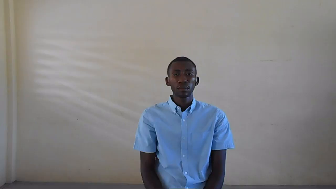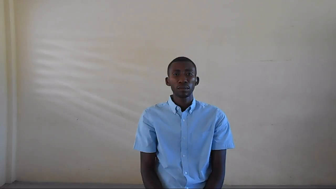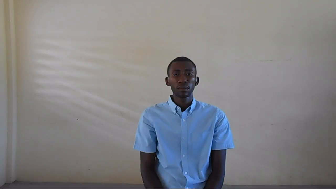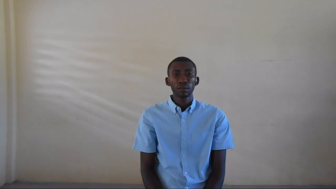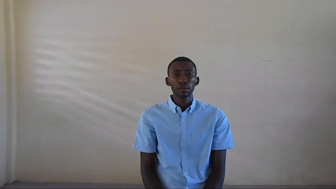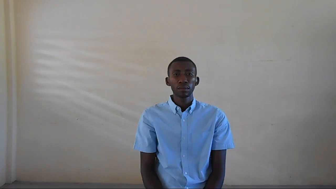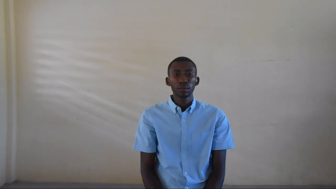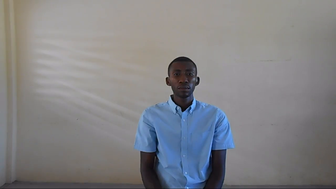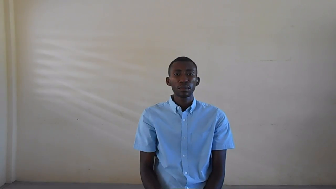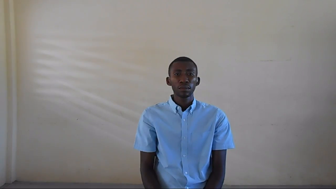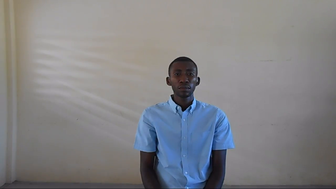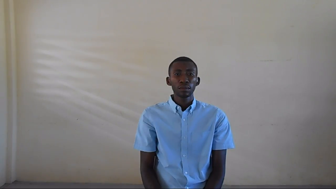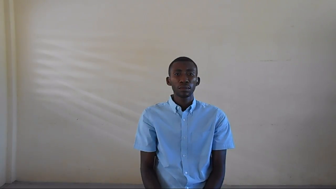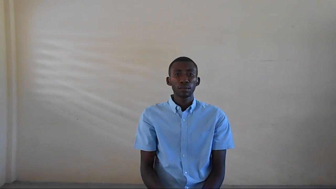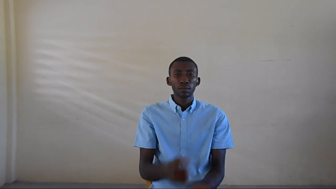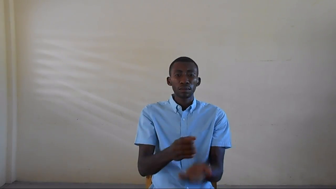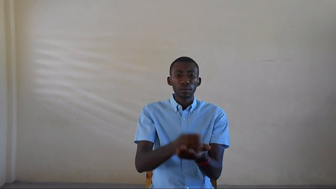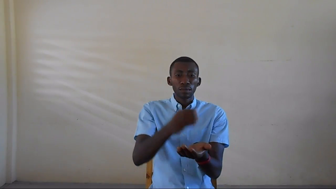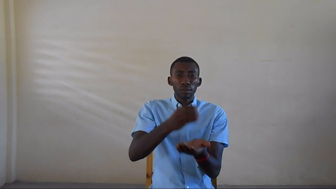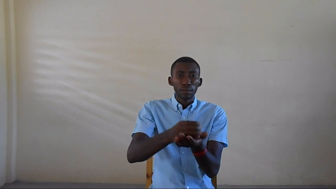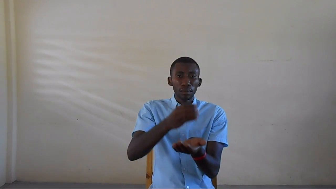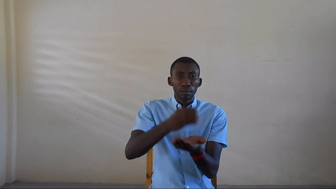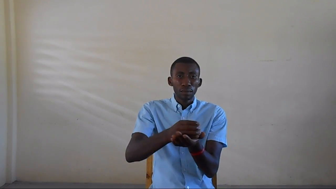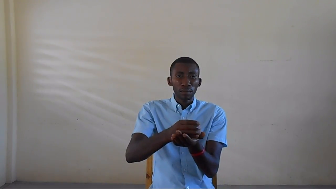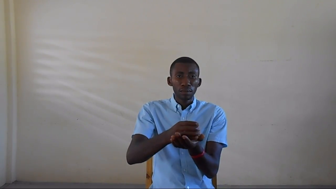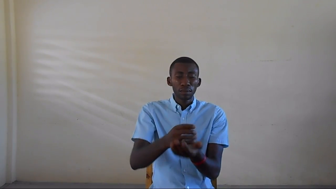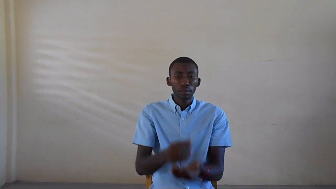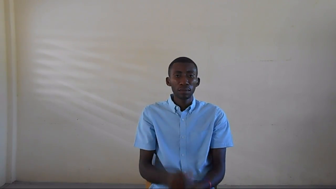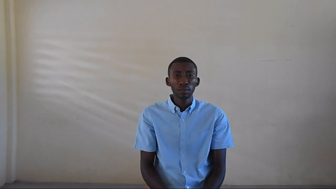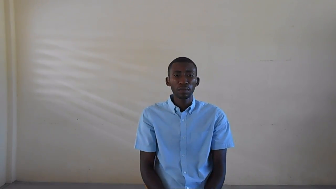cup